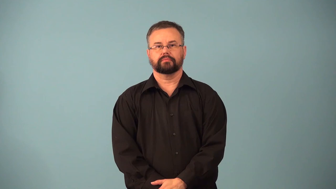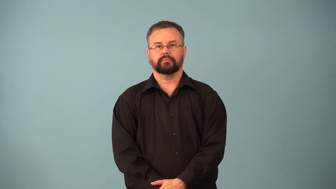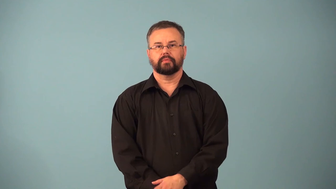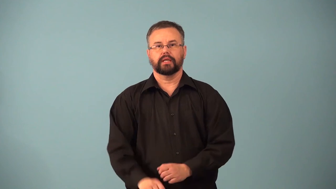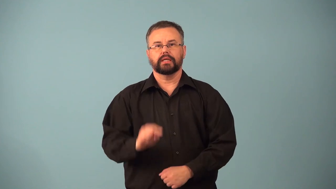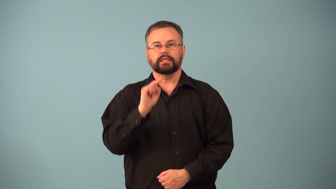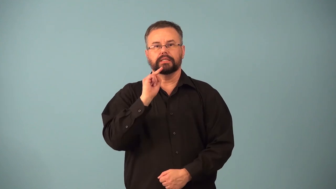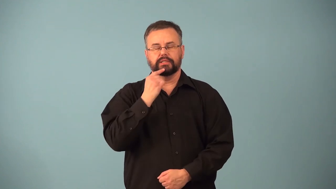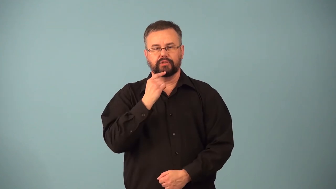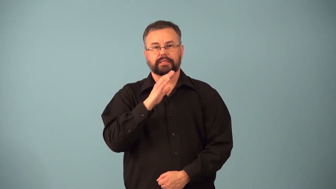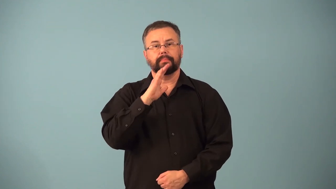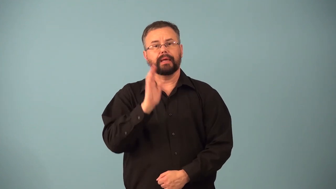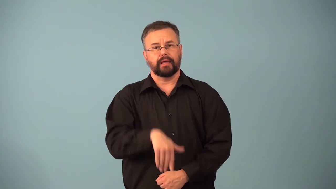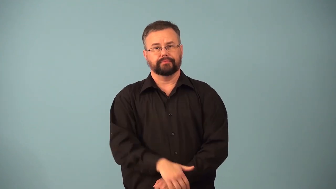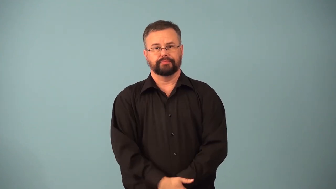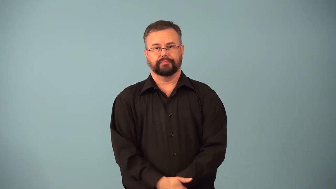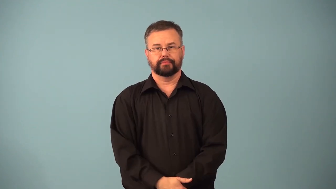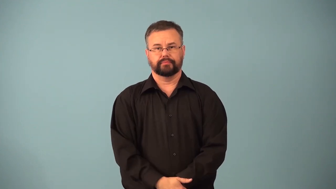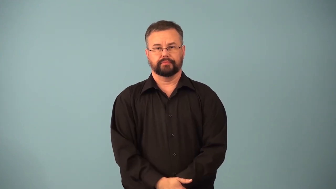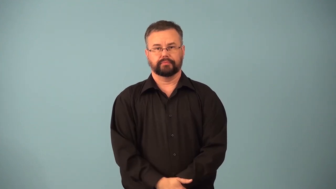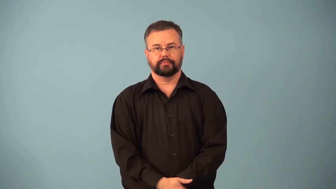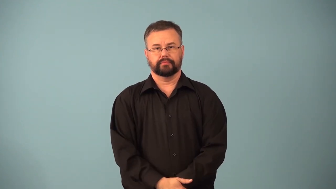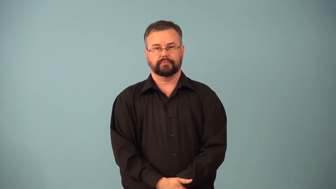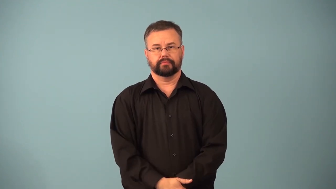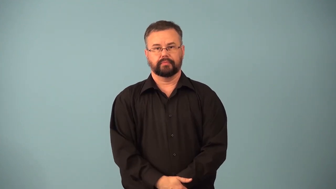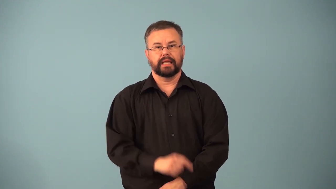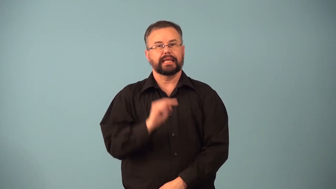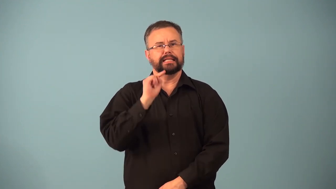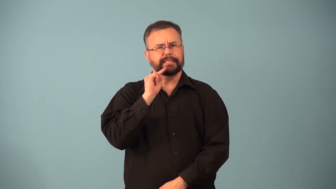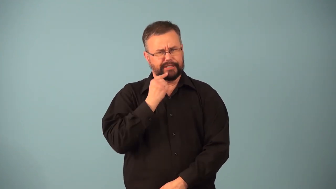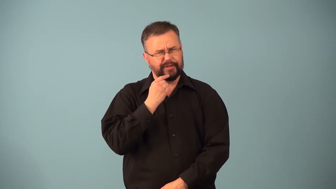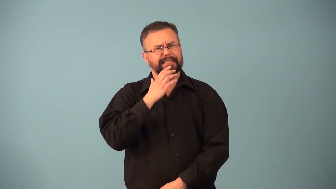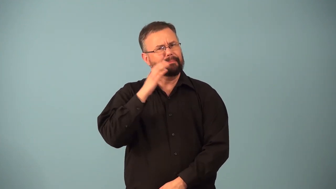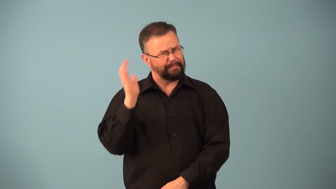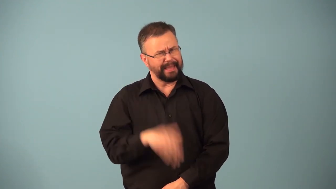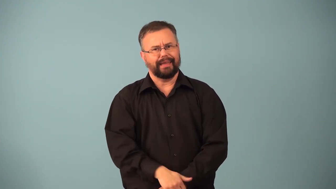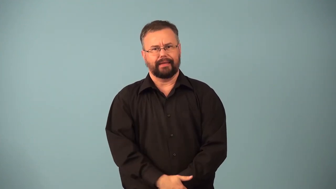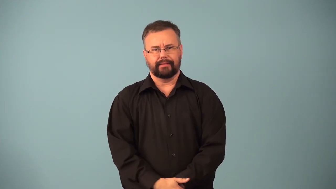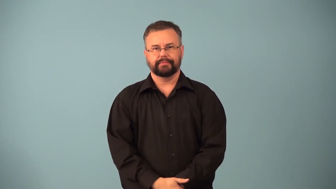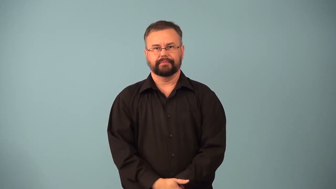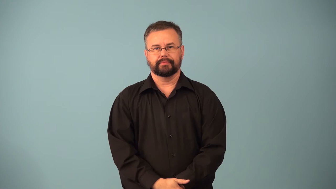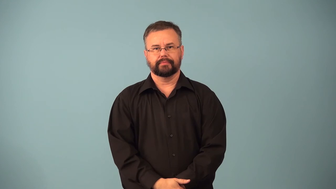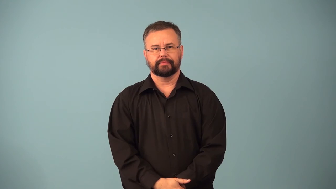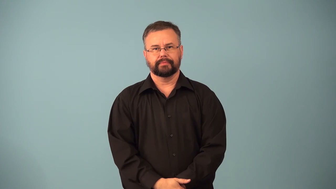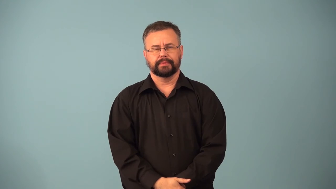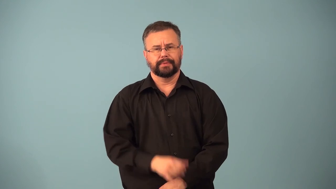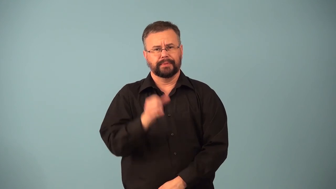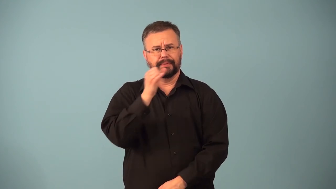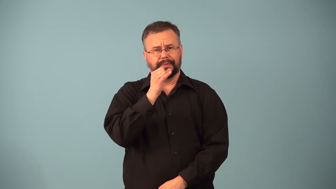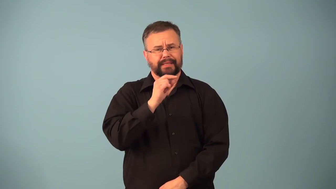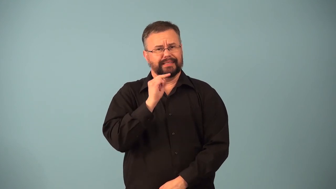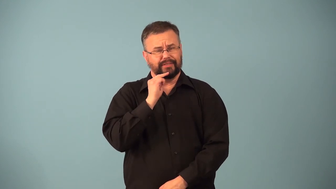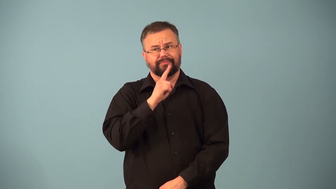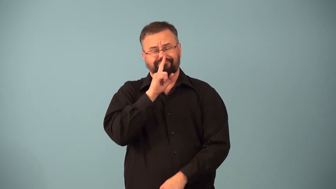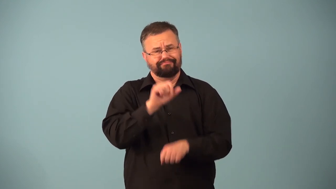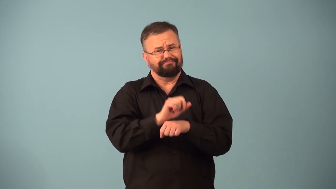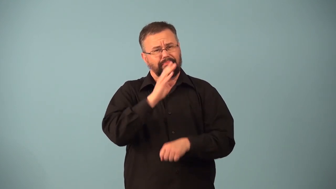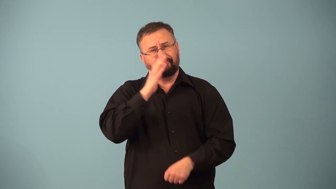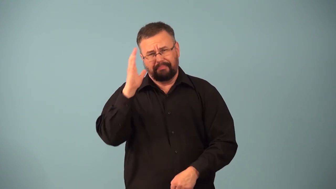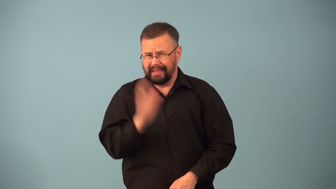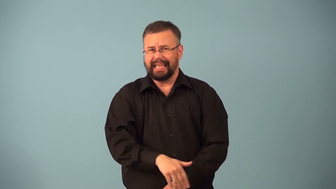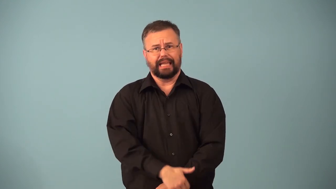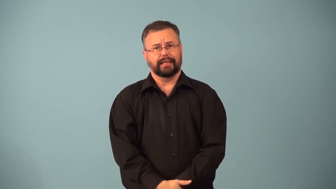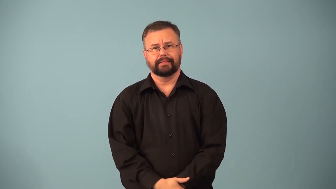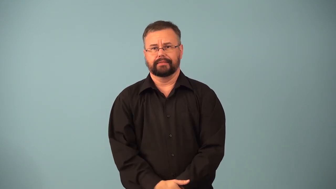dire,direr,direst